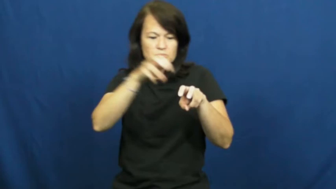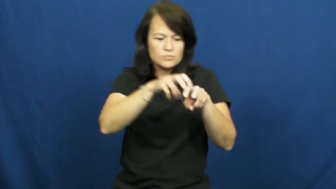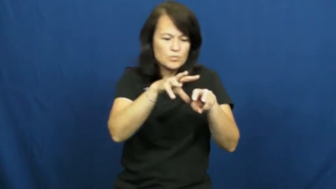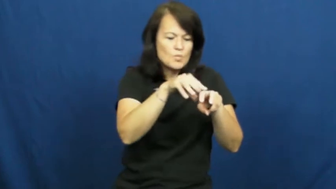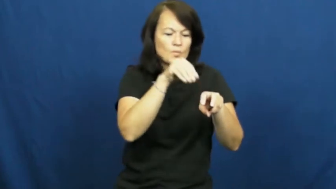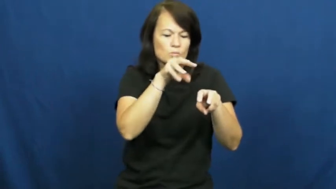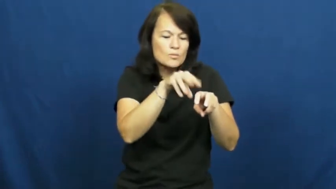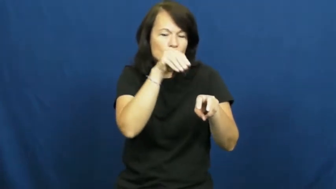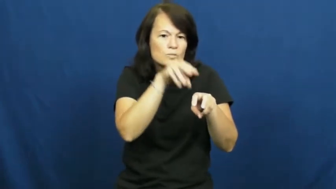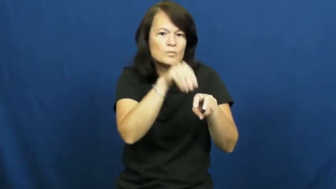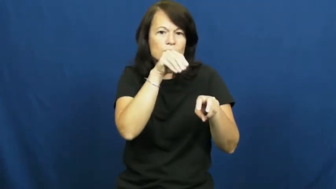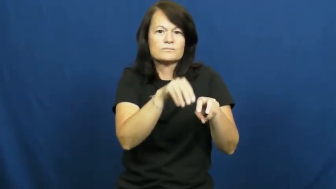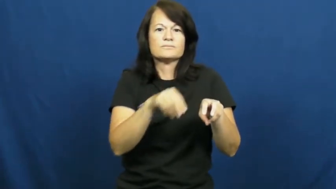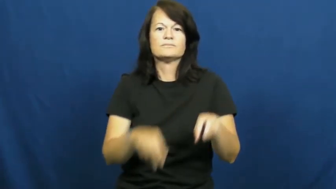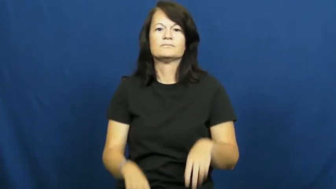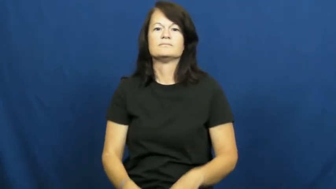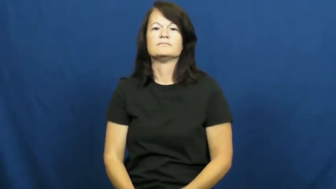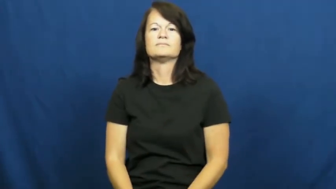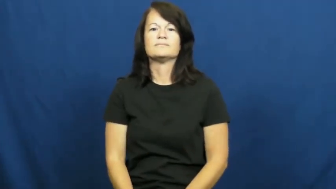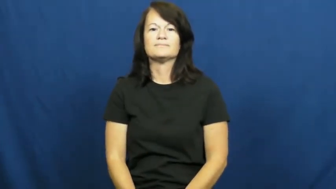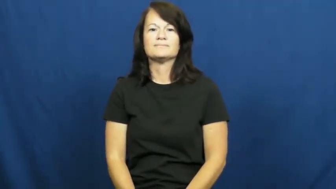leach-animal